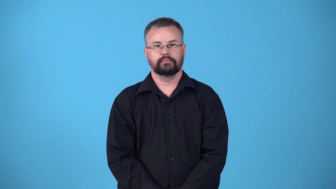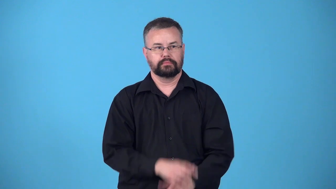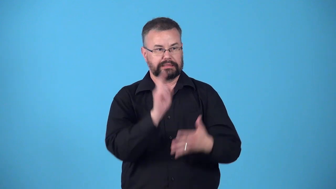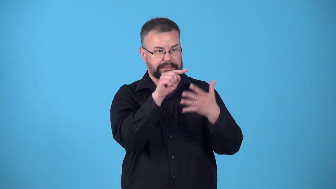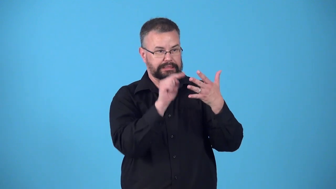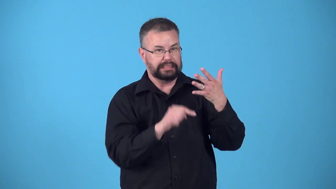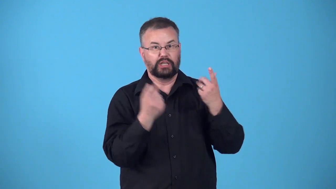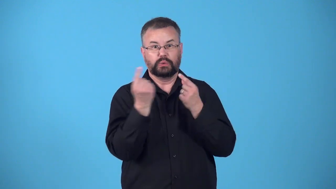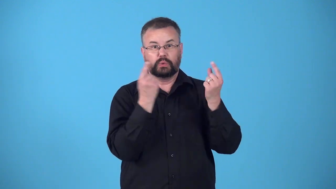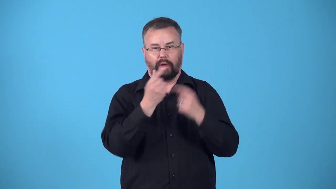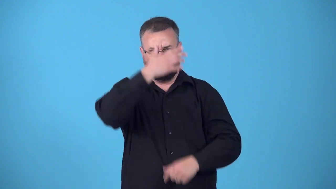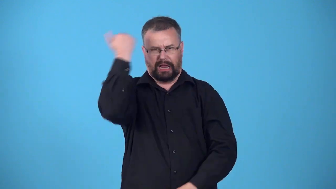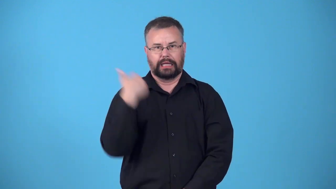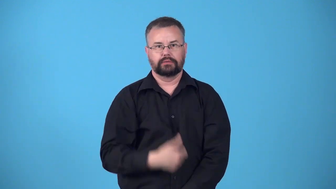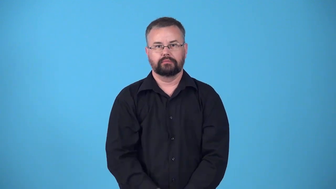got lost in the shuffle